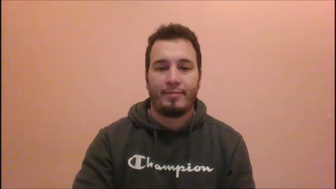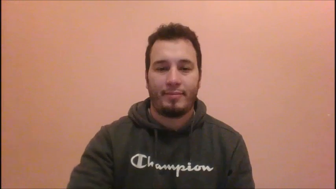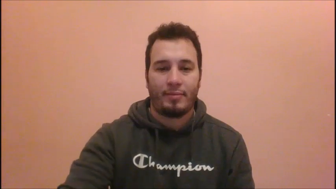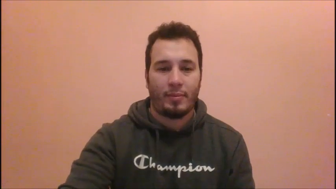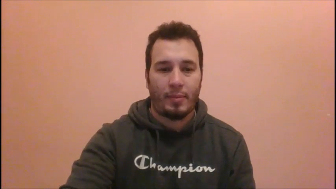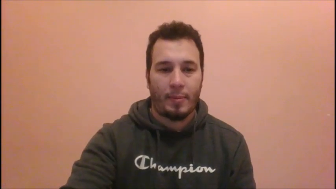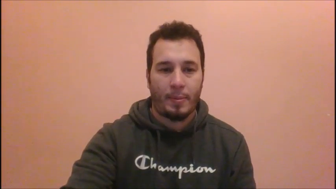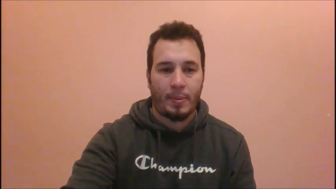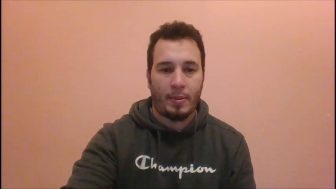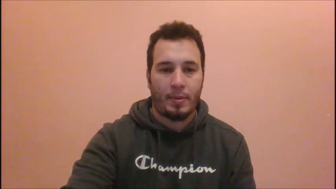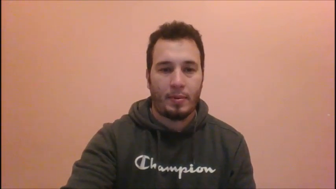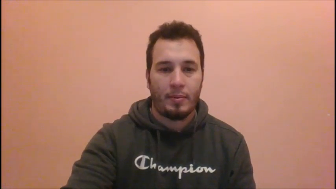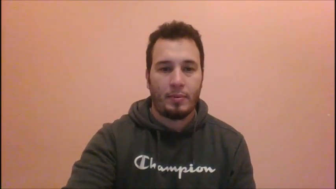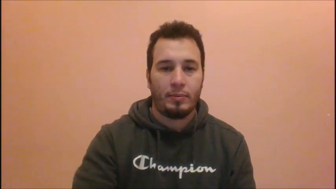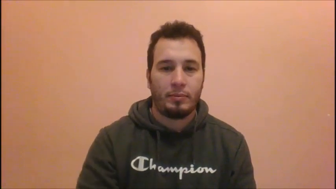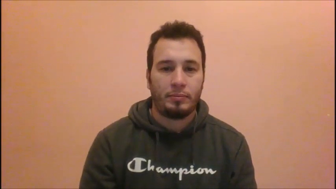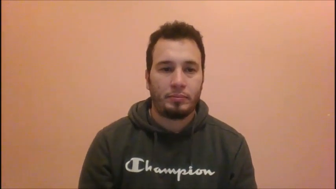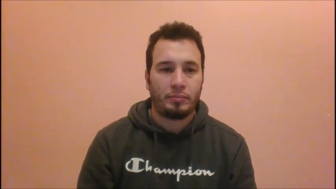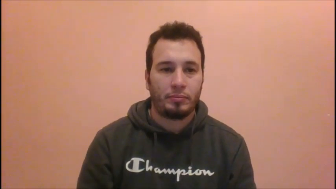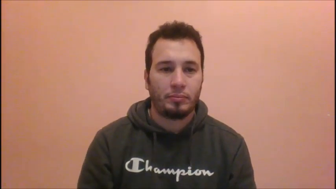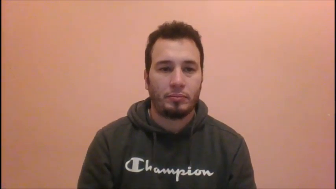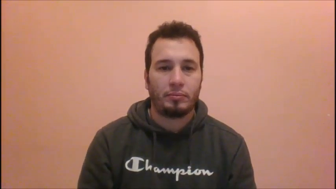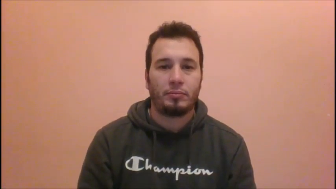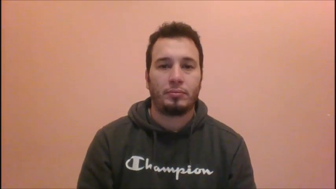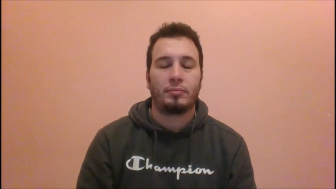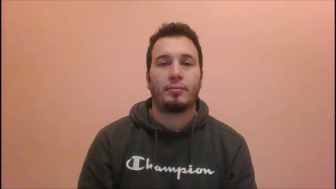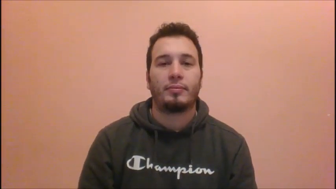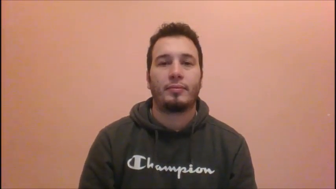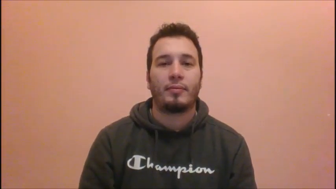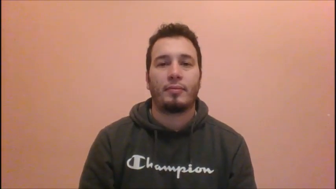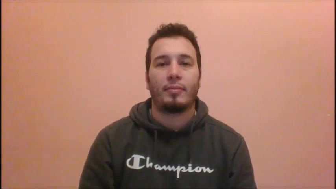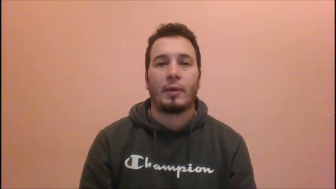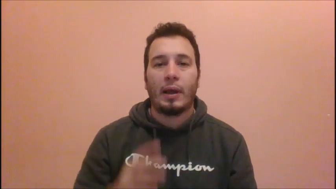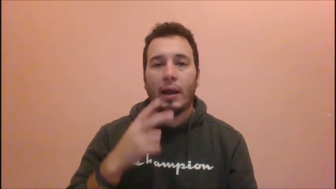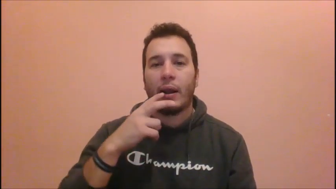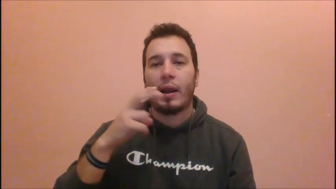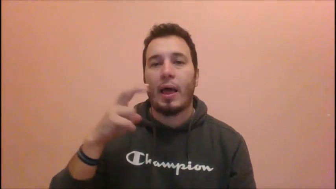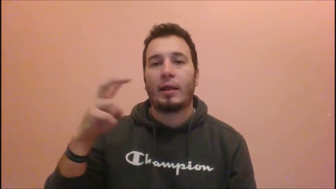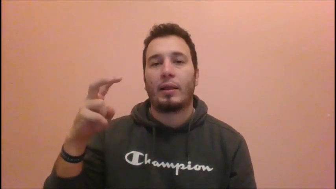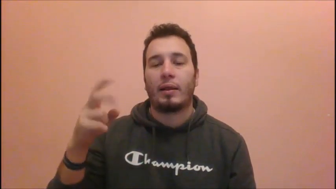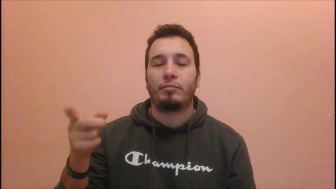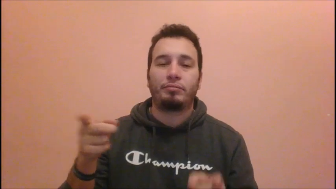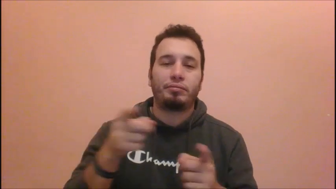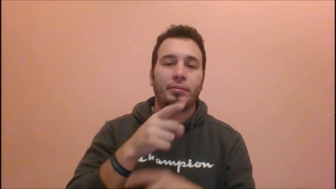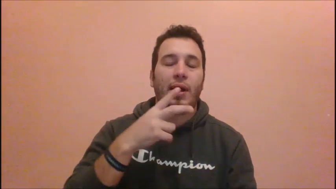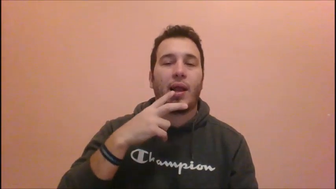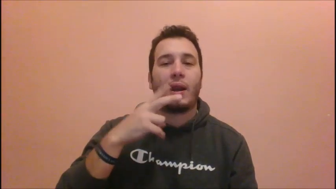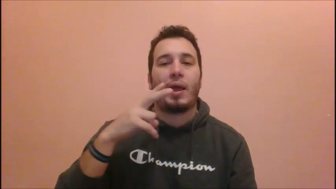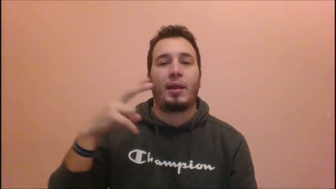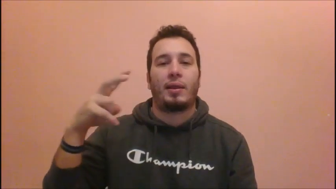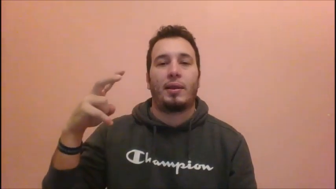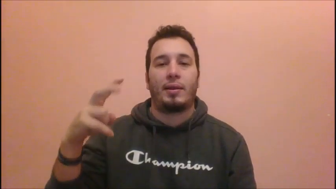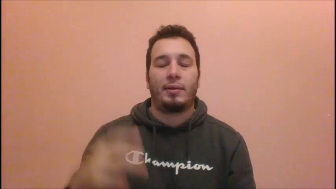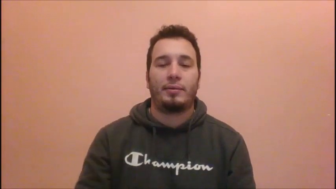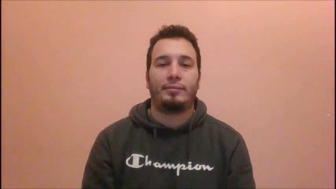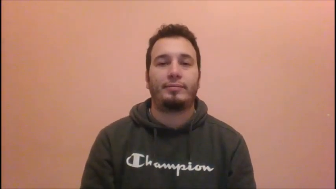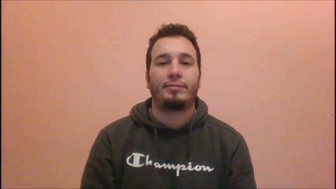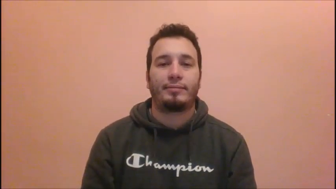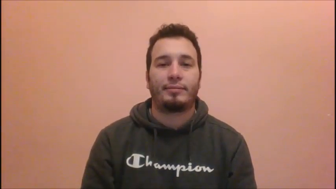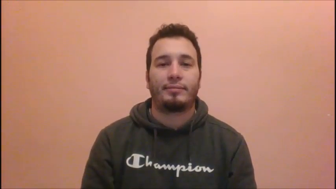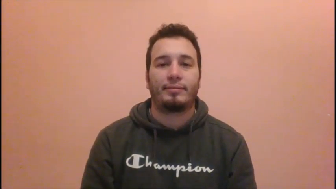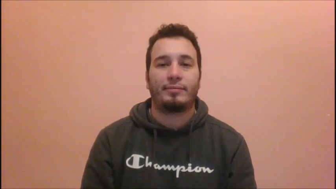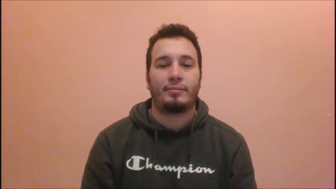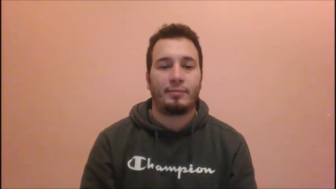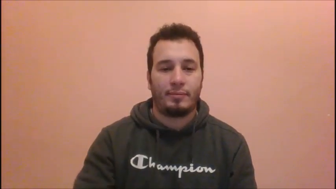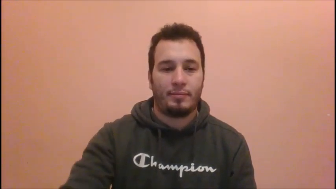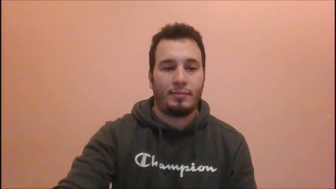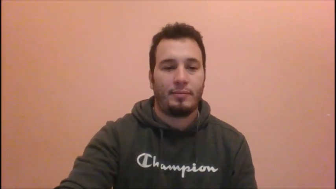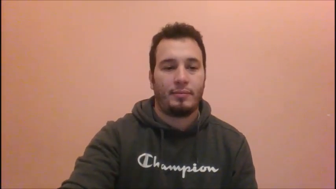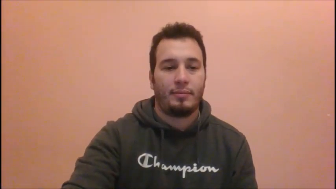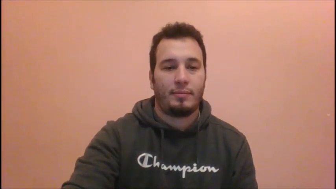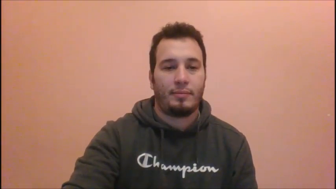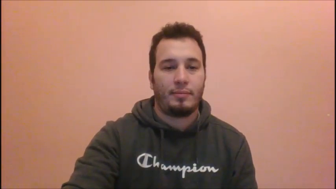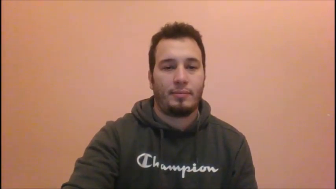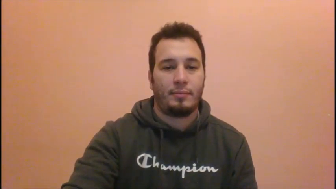color